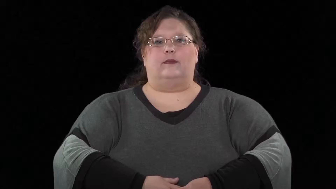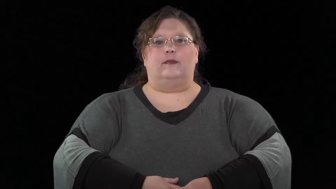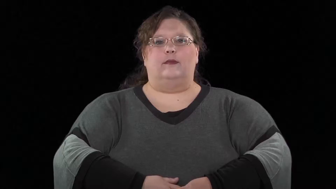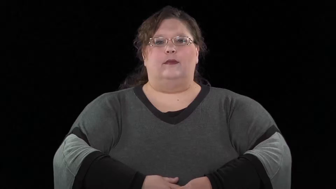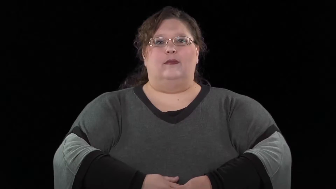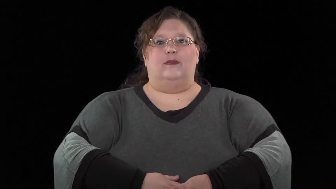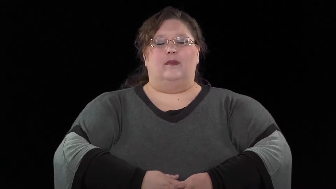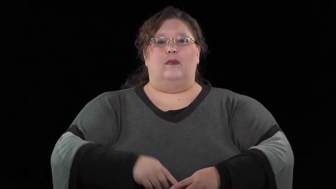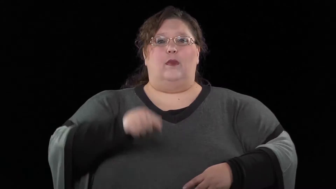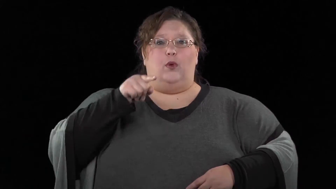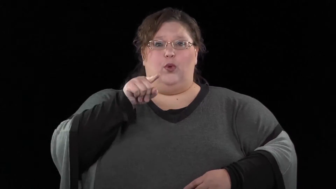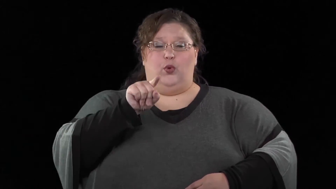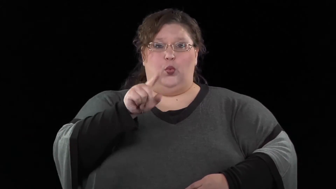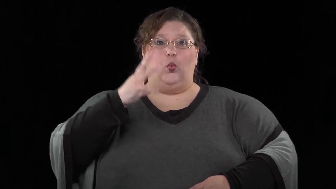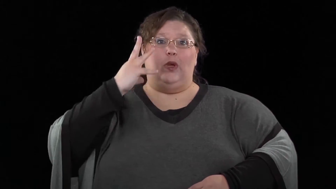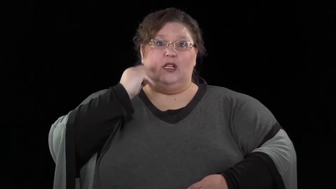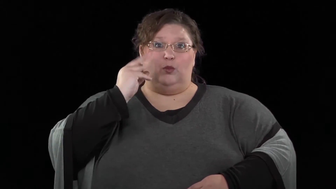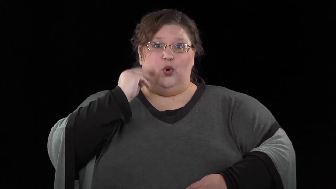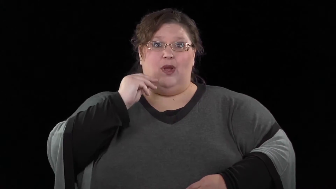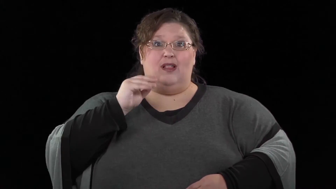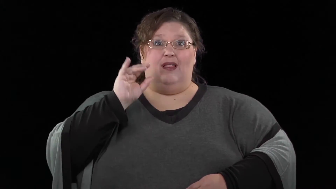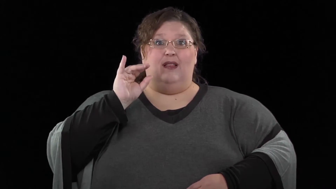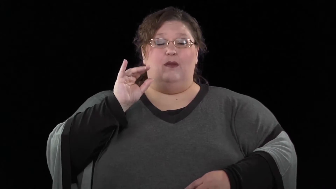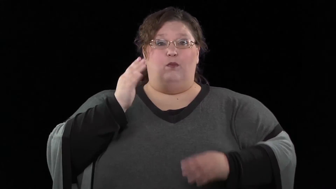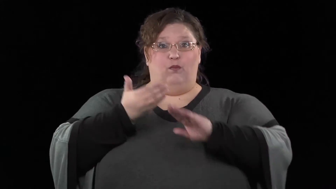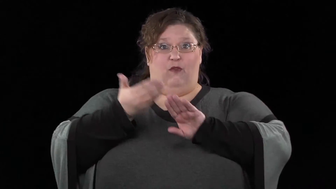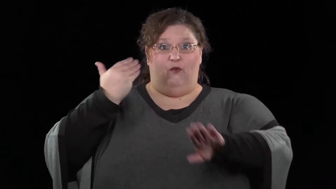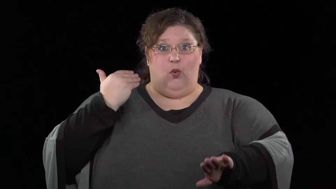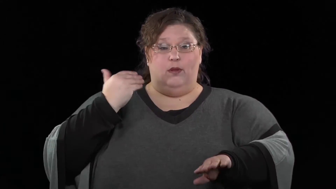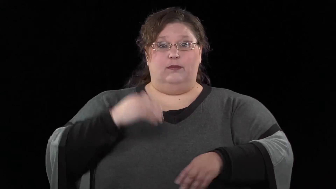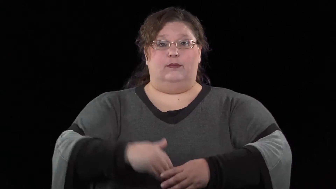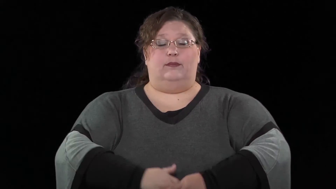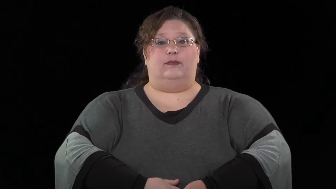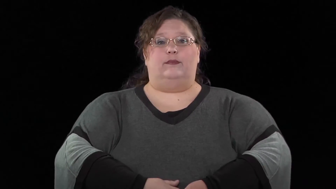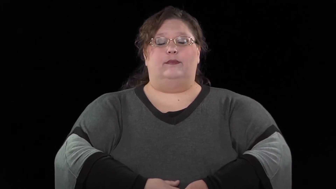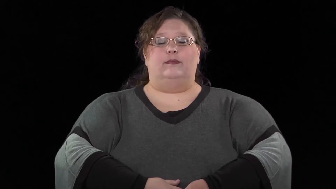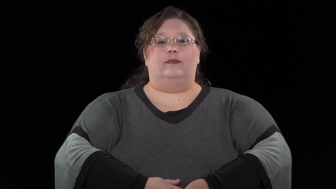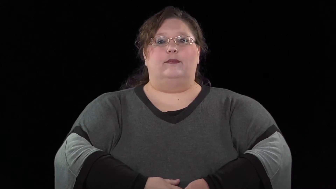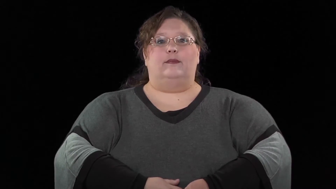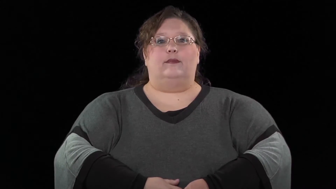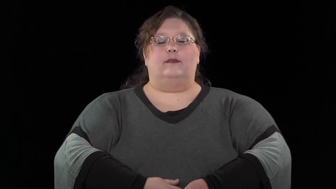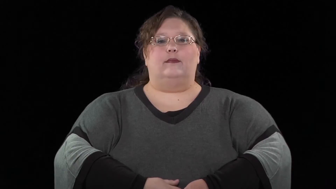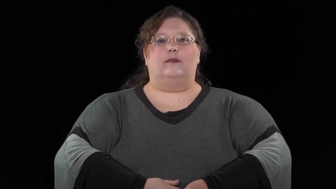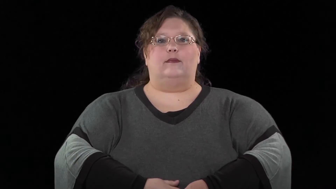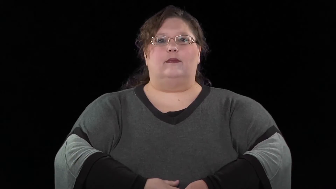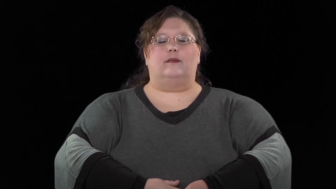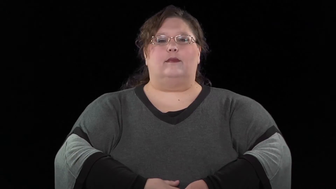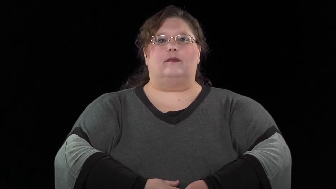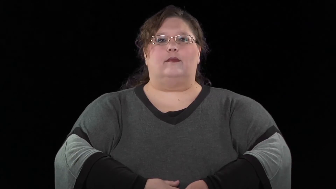Has this ever happened before?